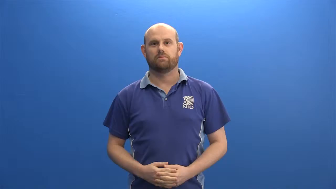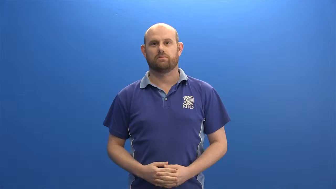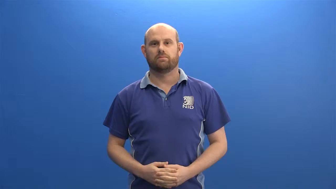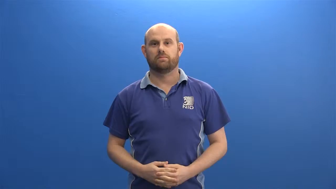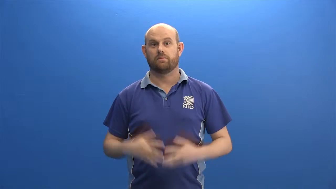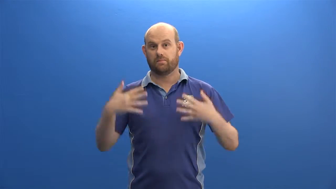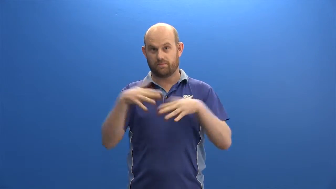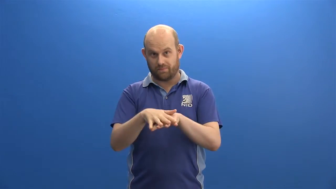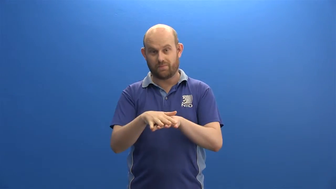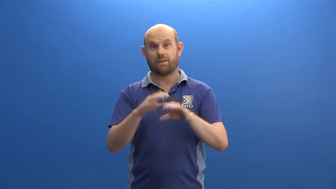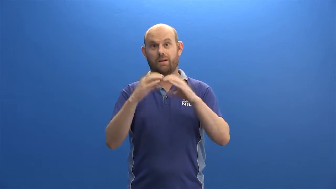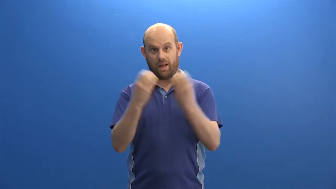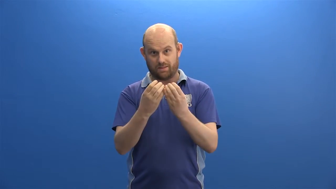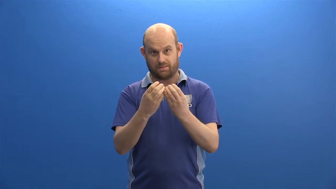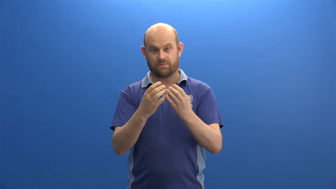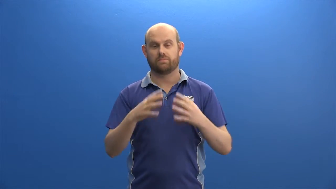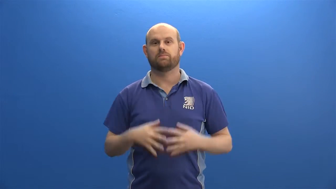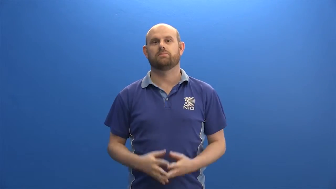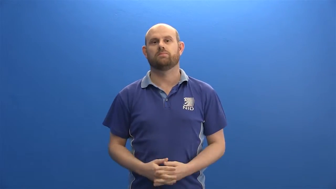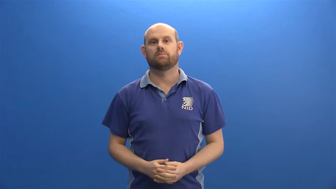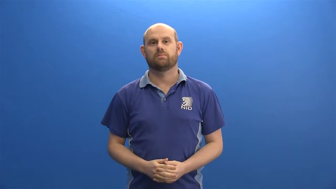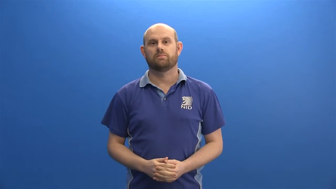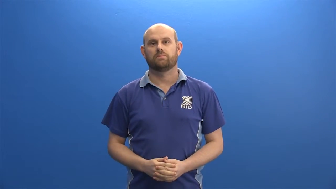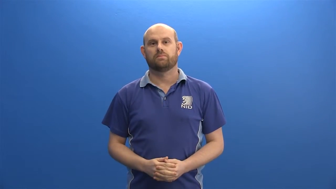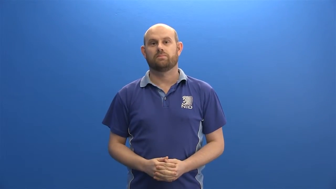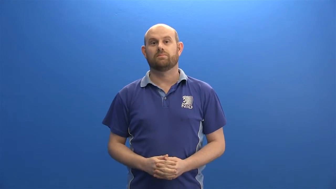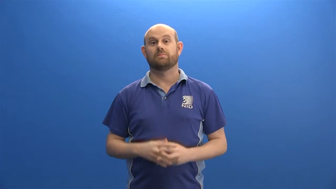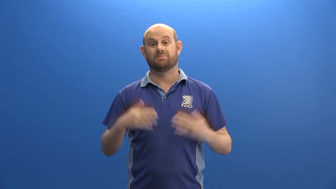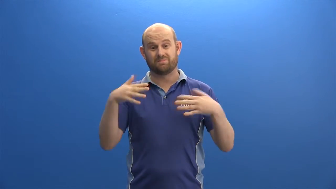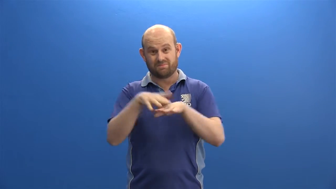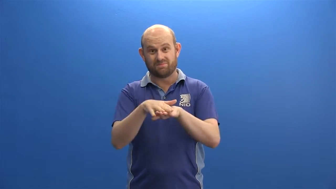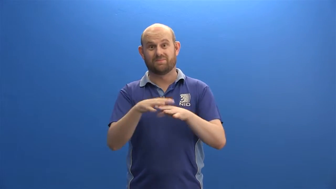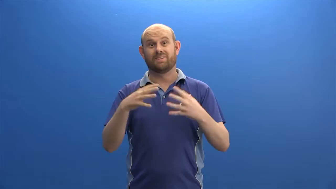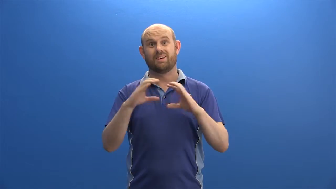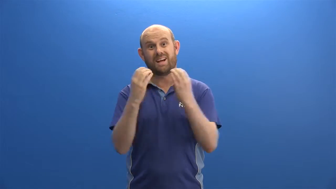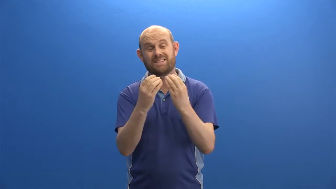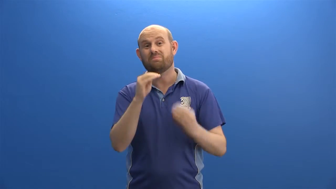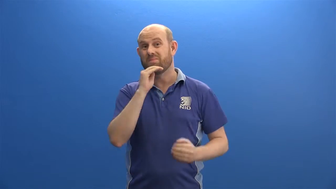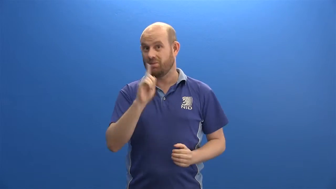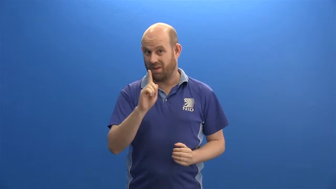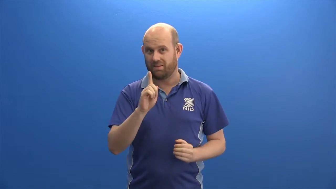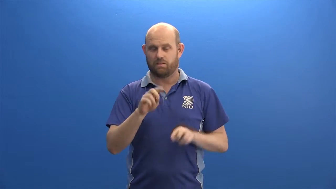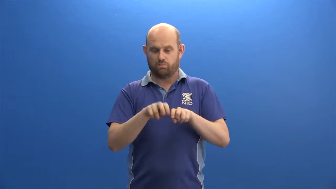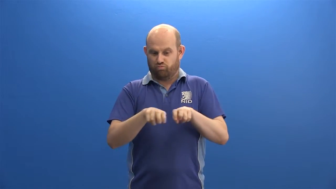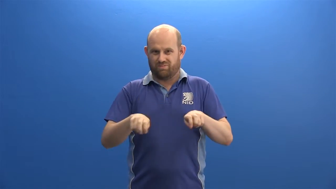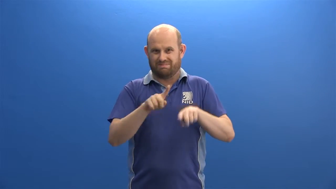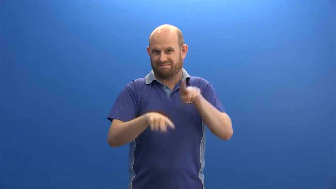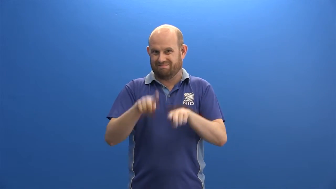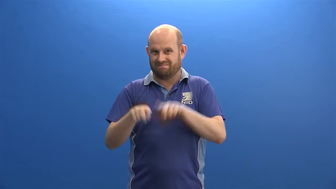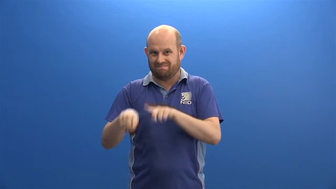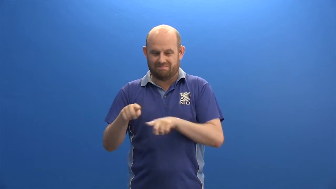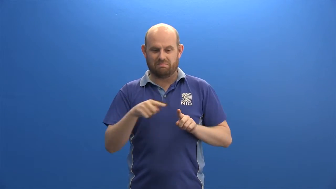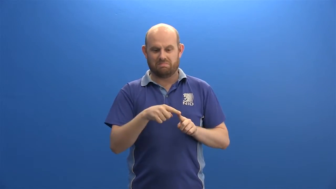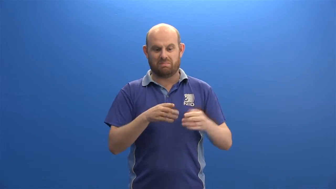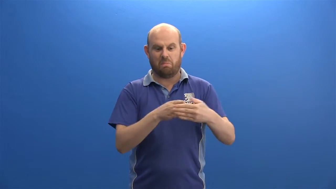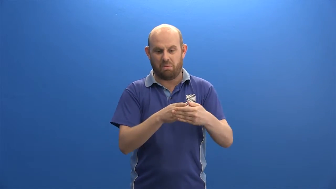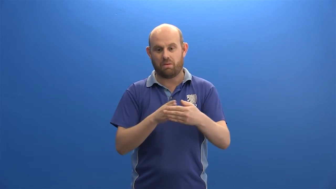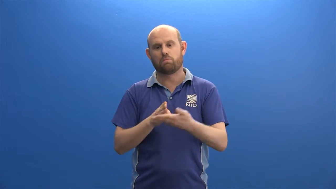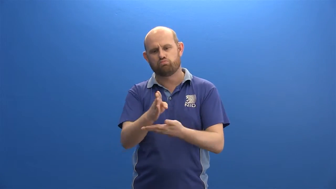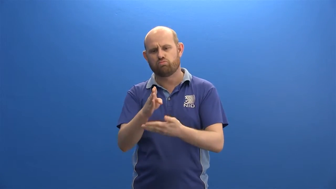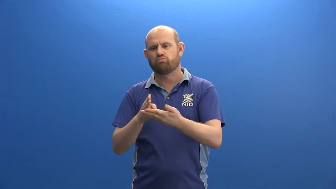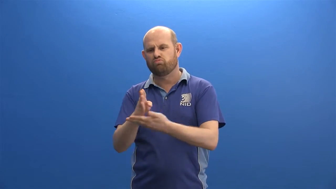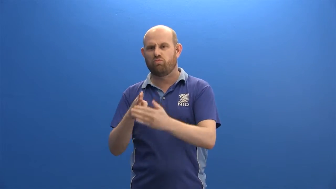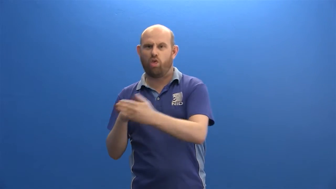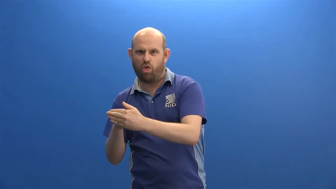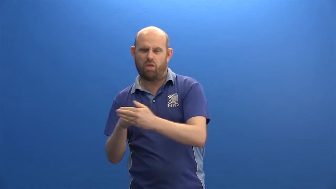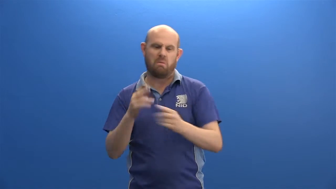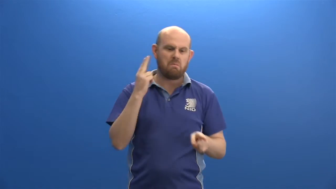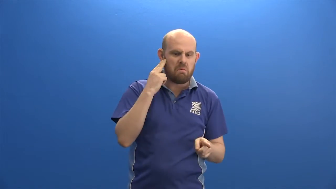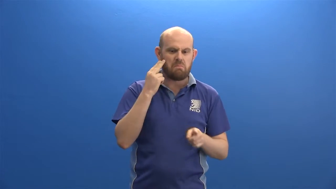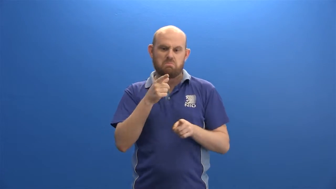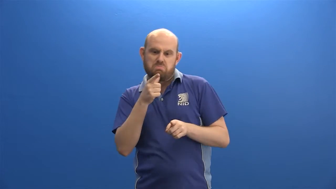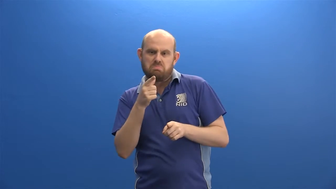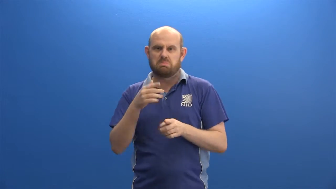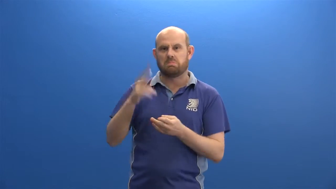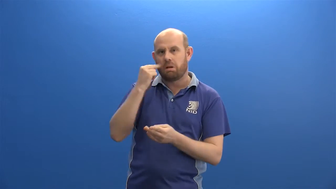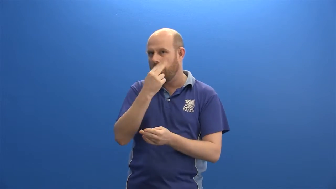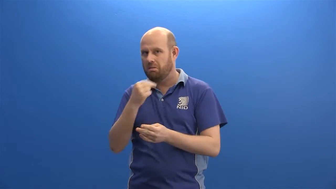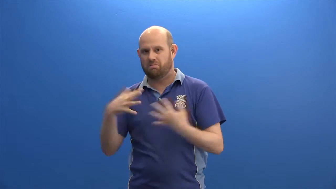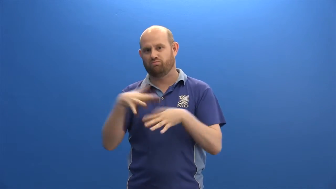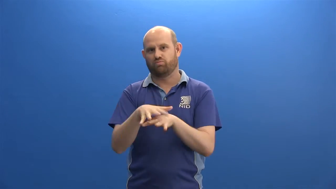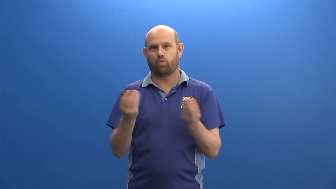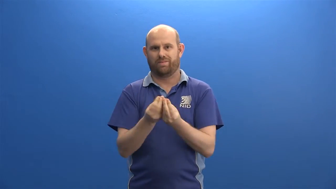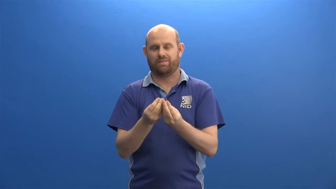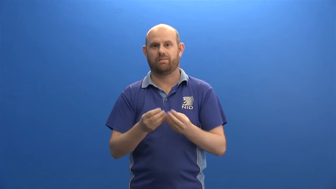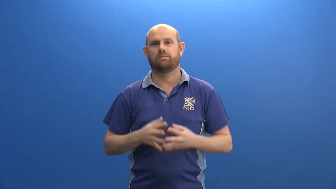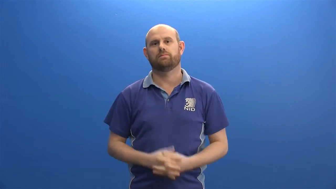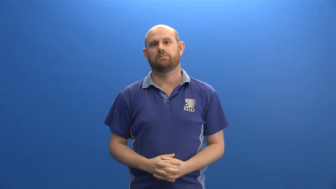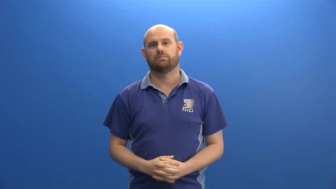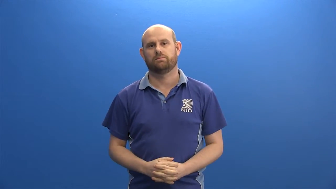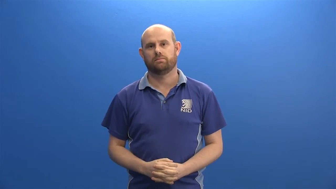Inclusive classroom